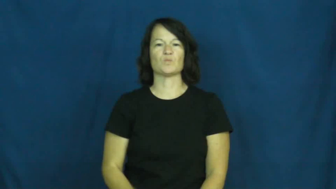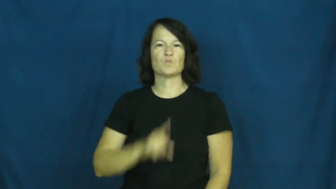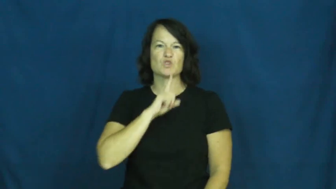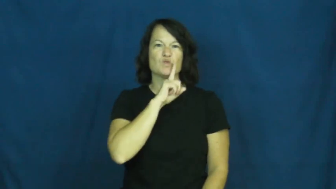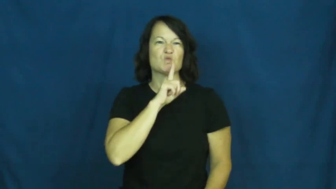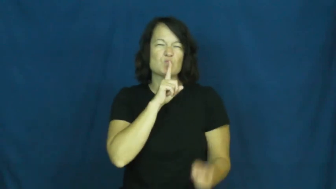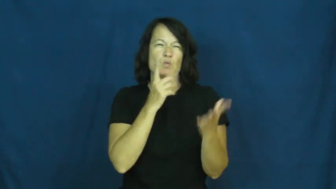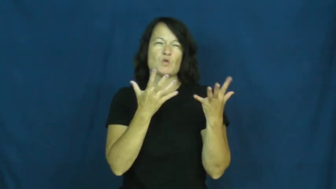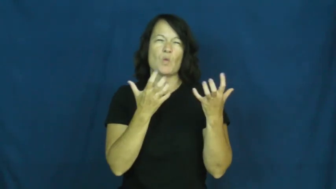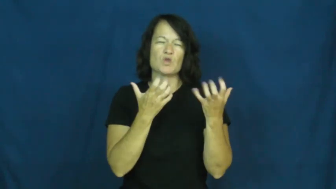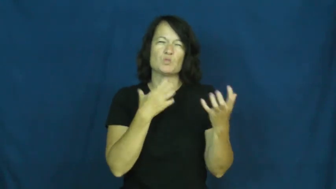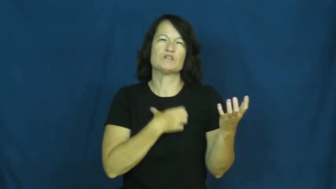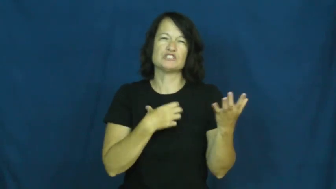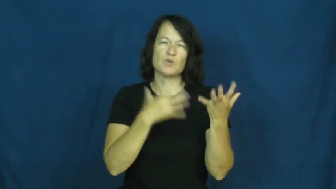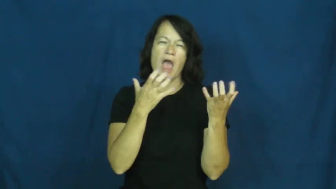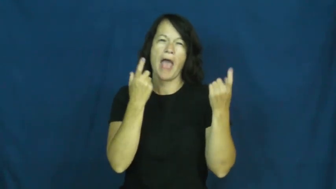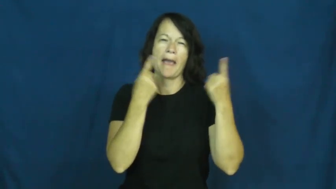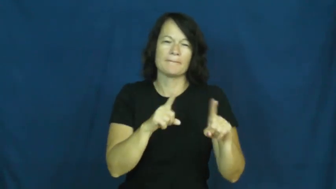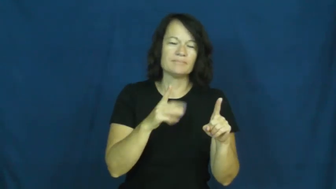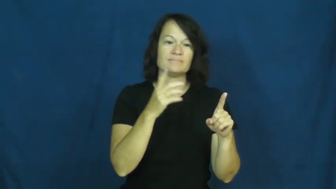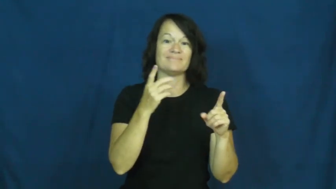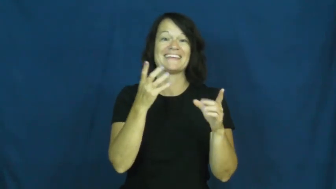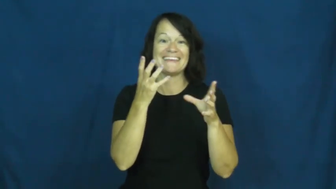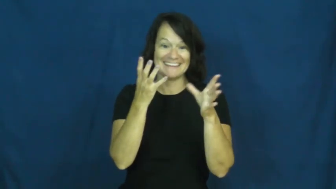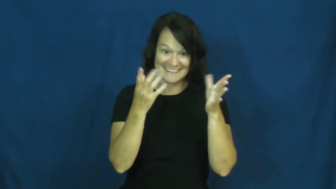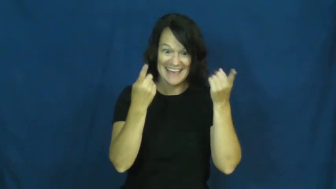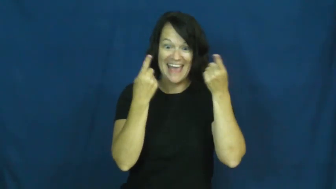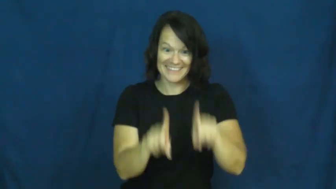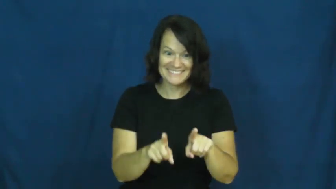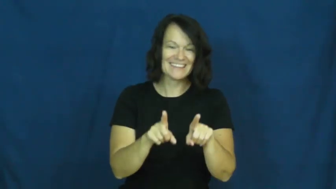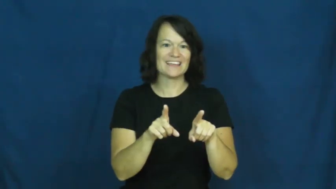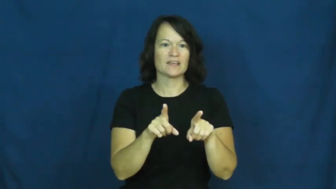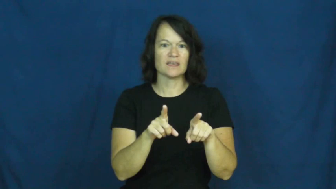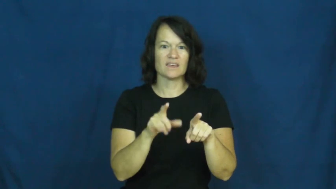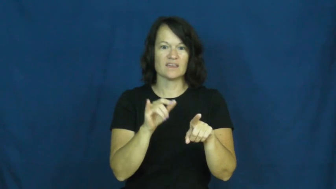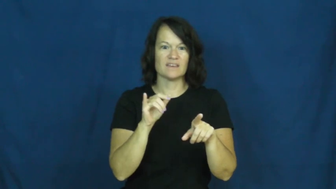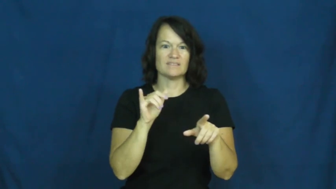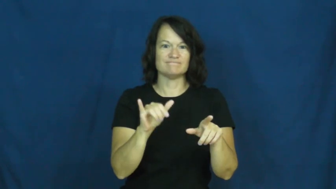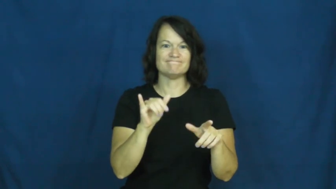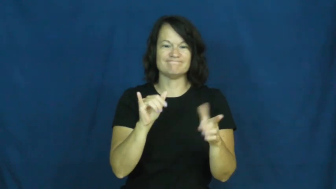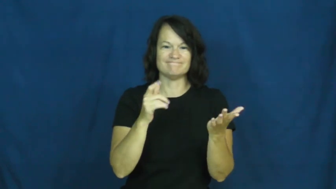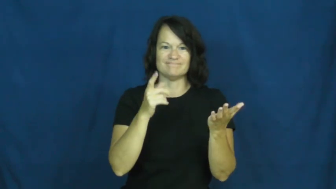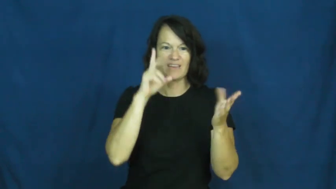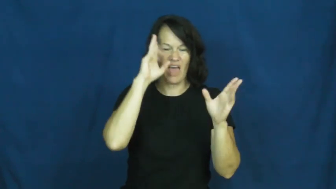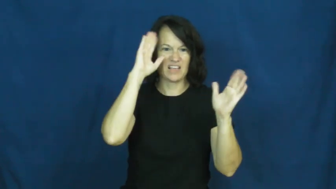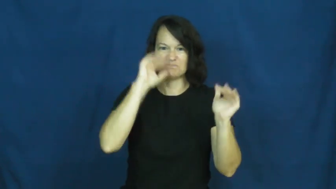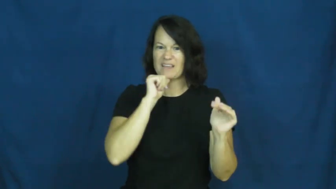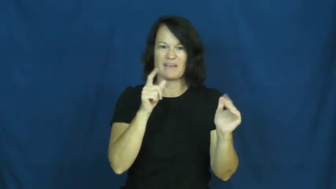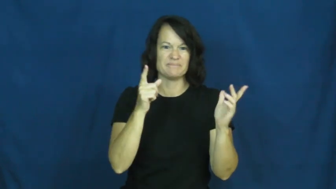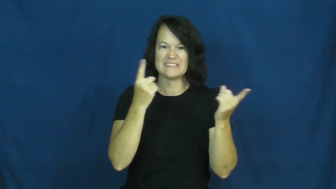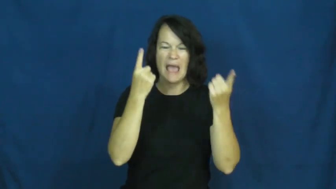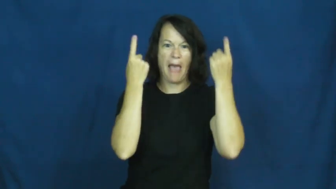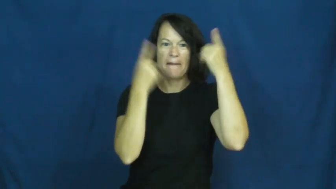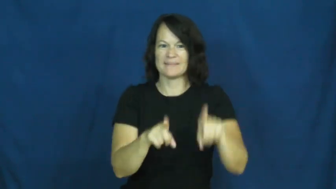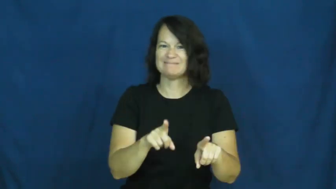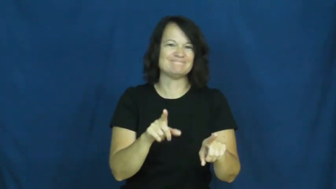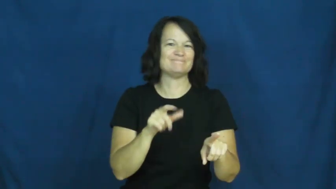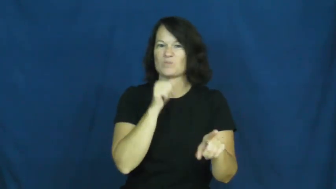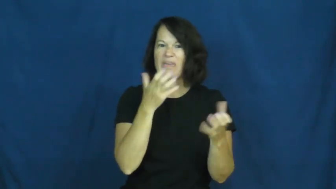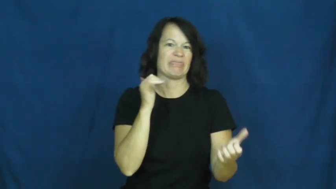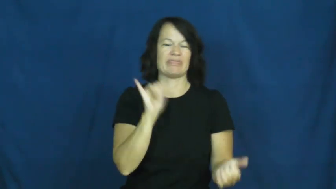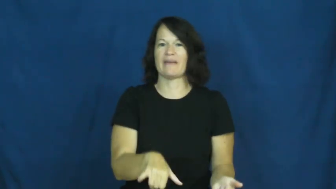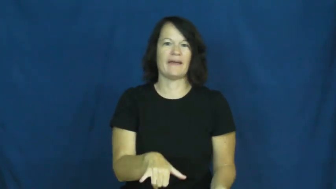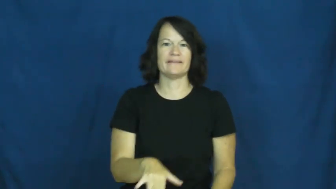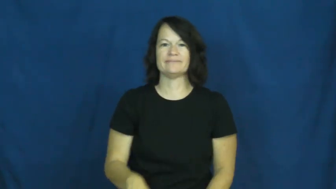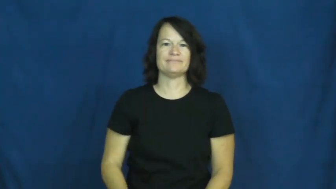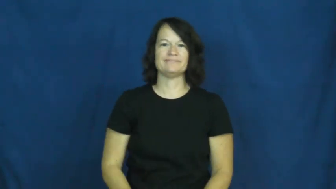be careful what you wish for